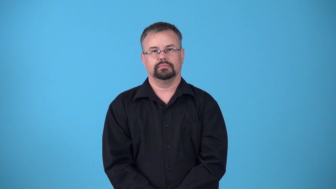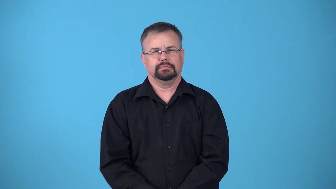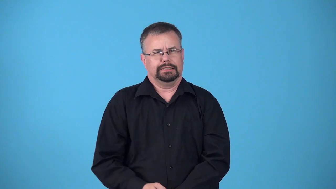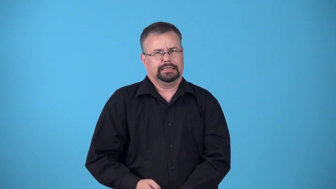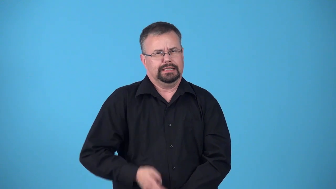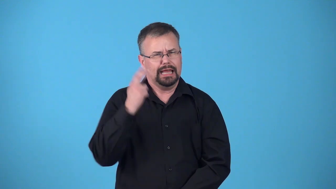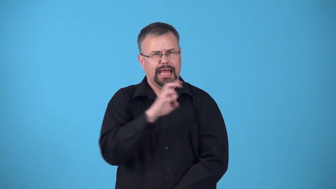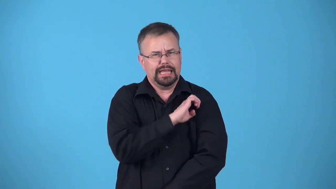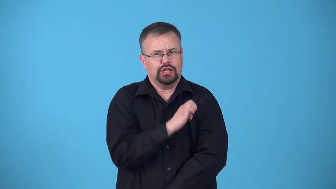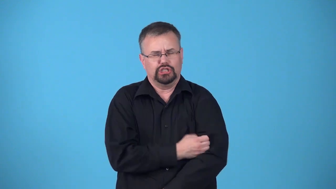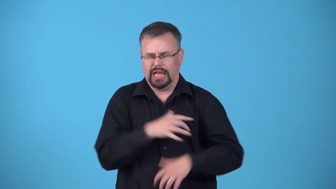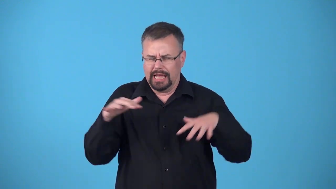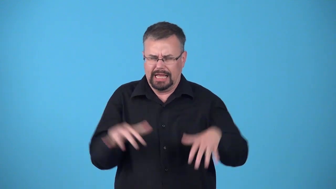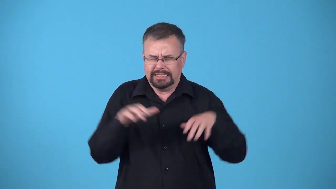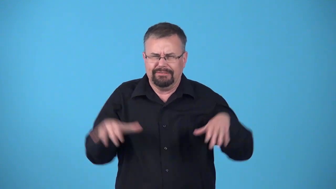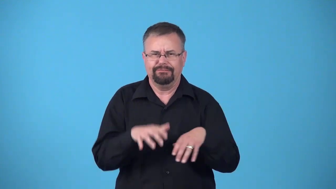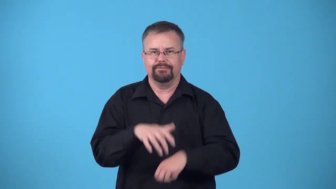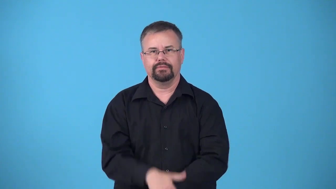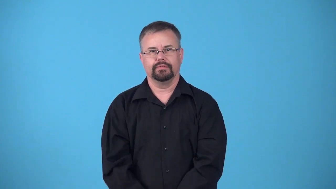in high gear